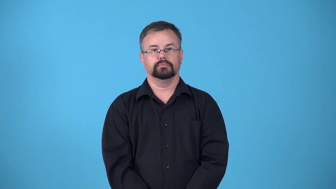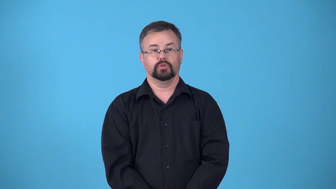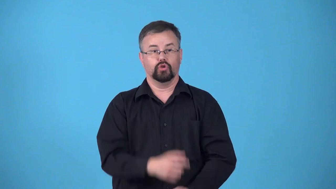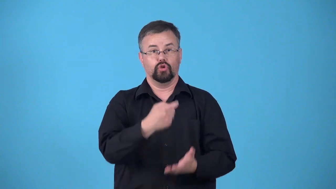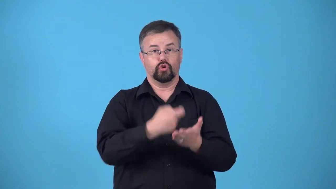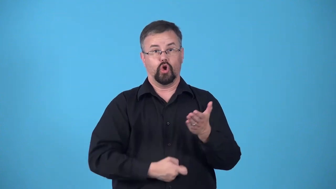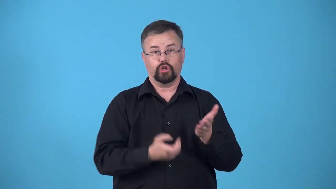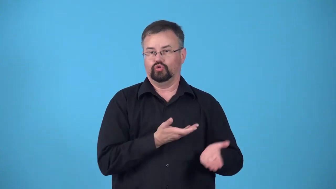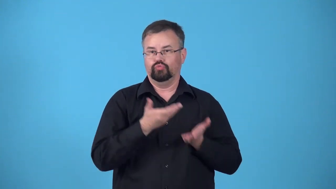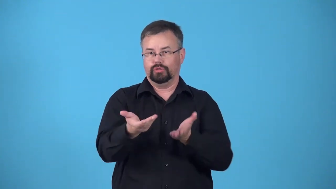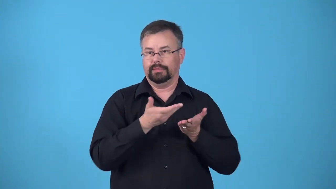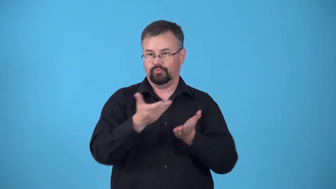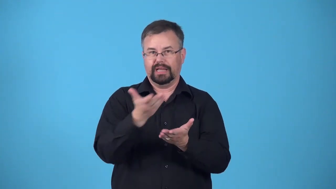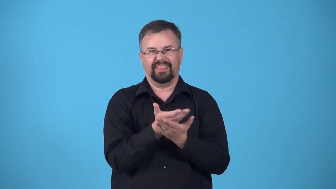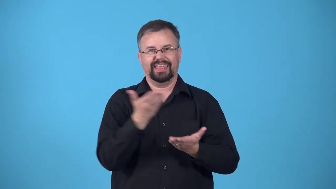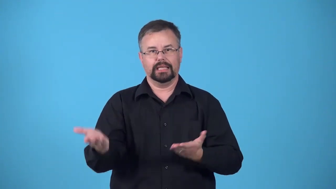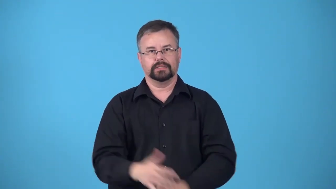carriage